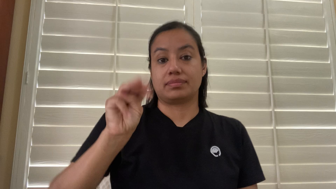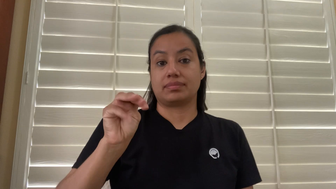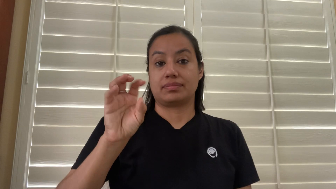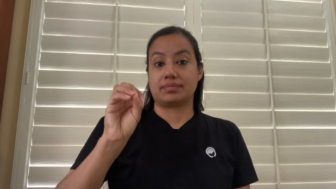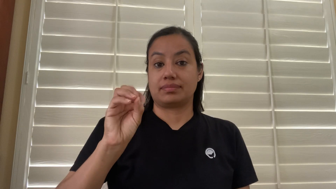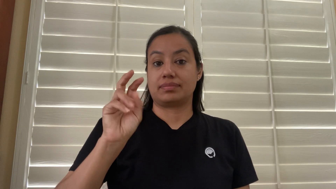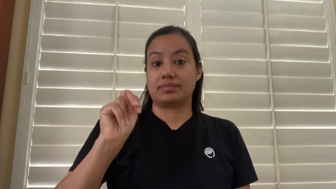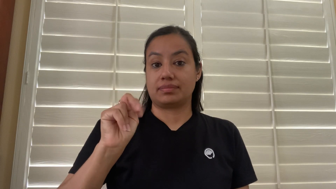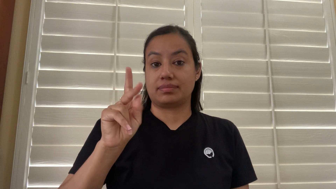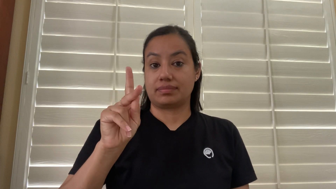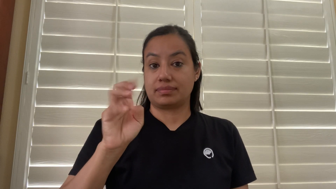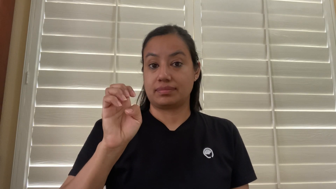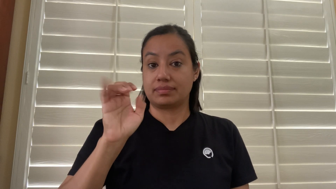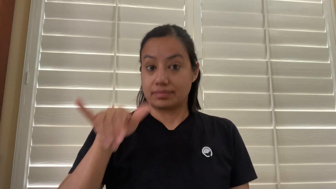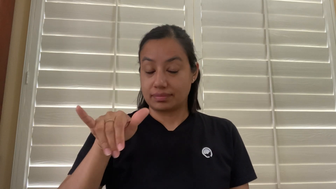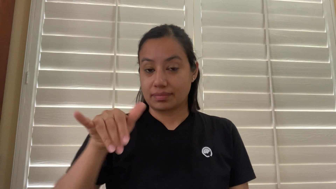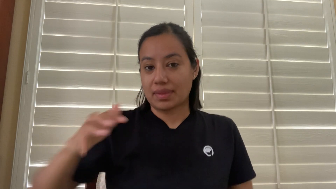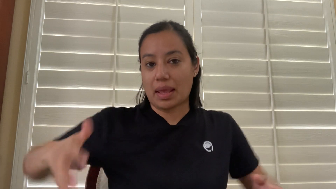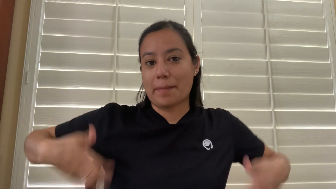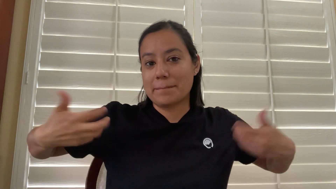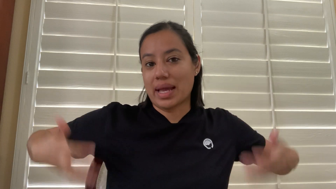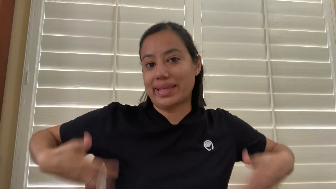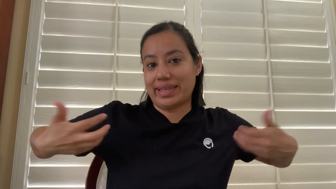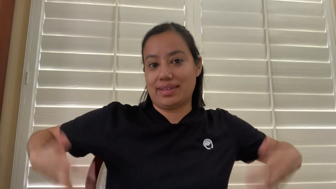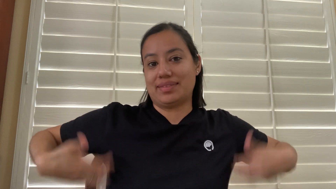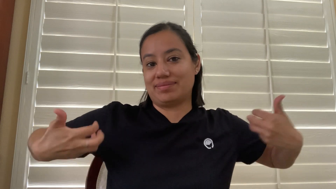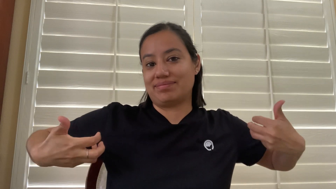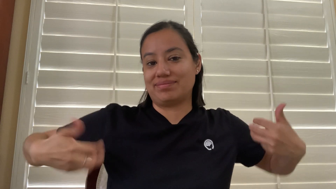MONKEY